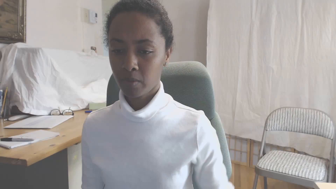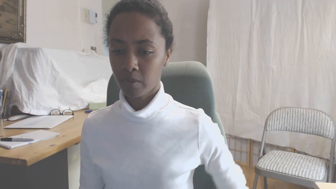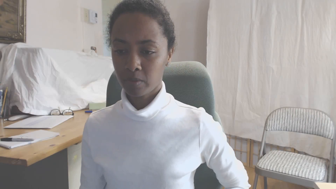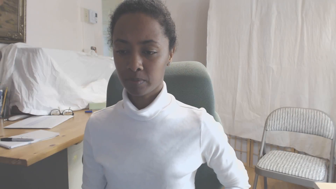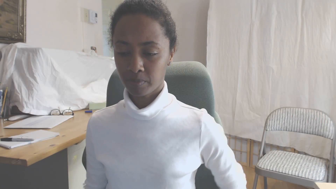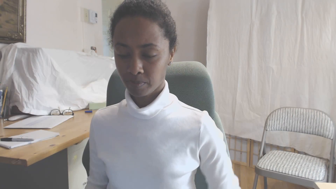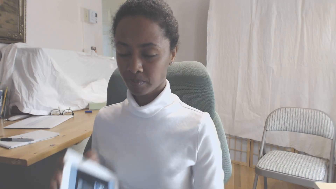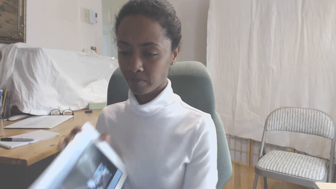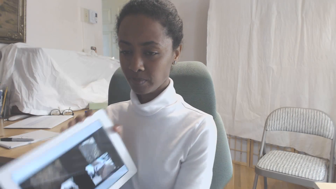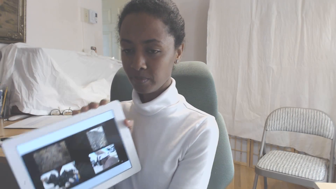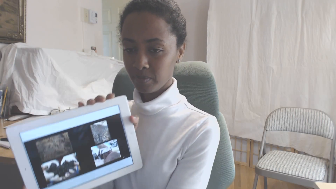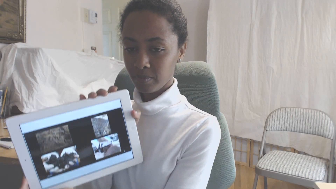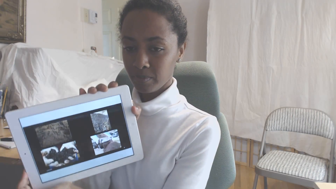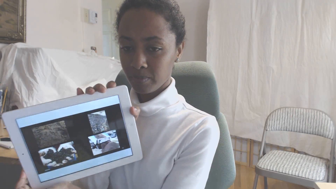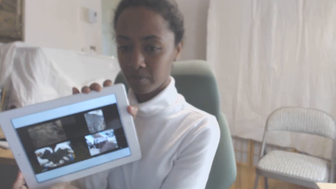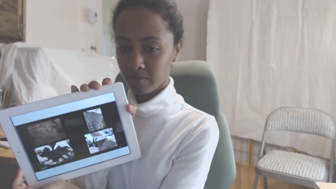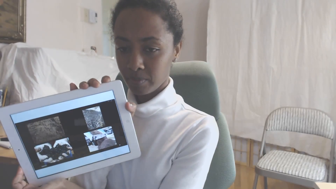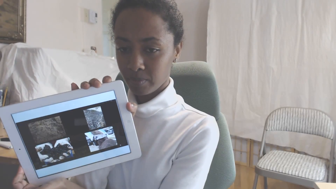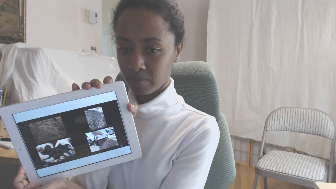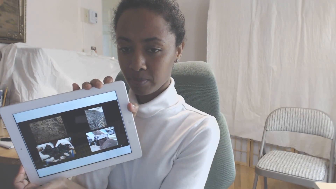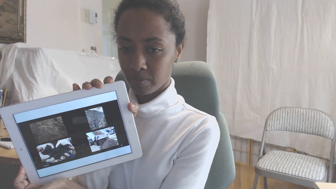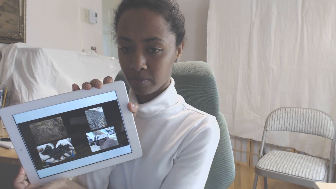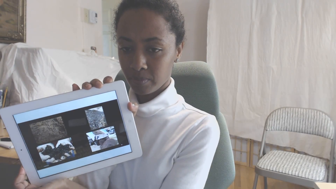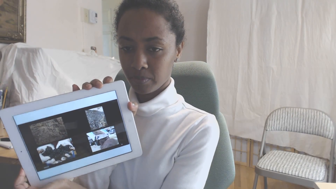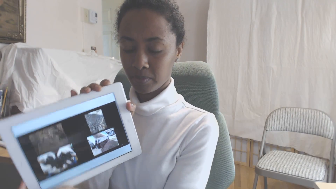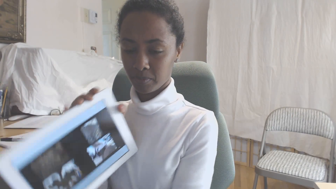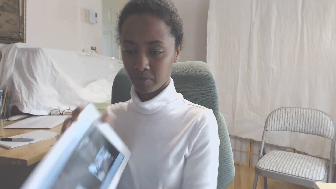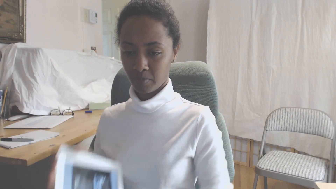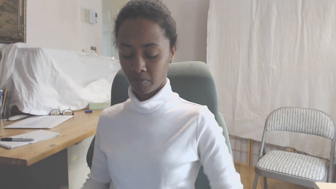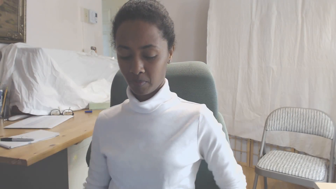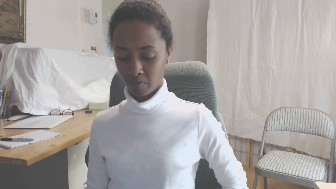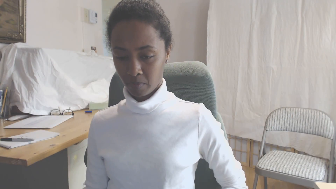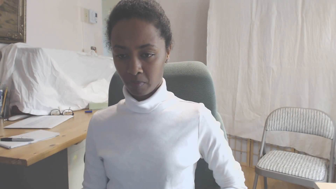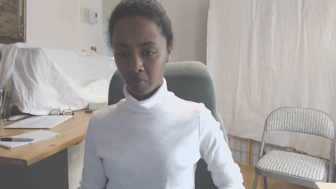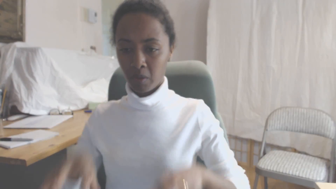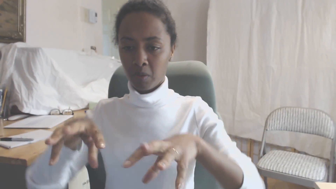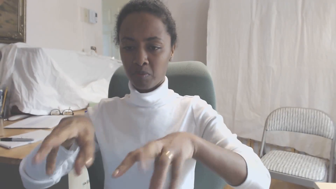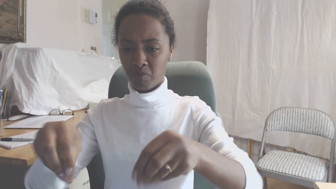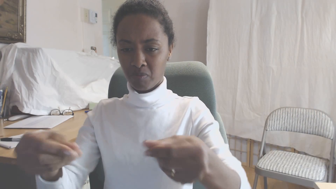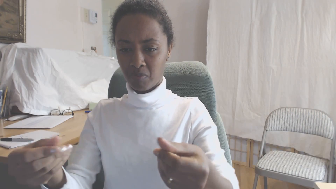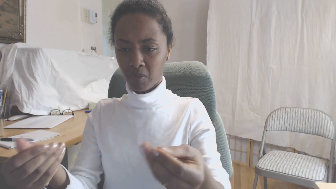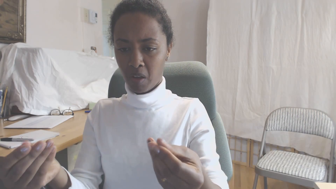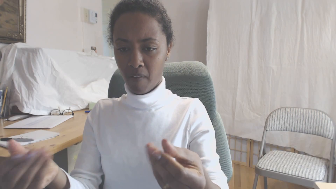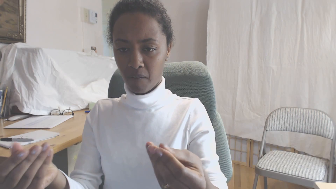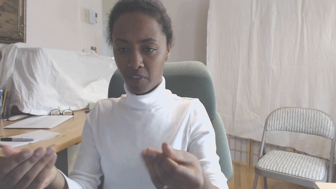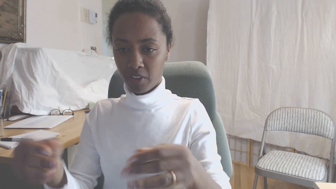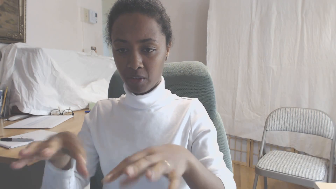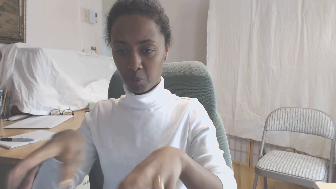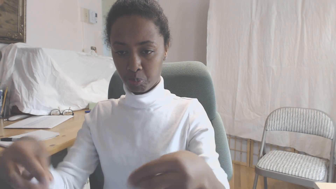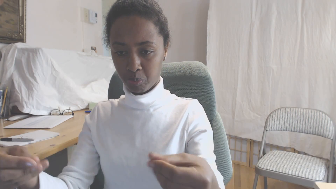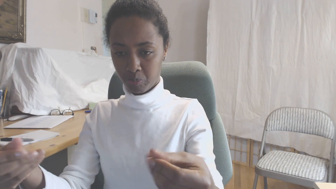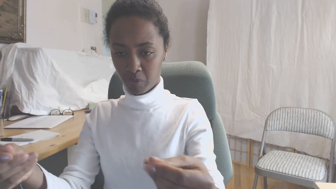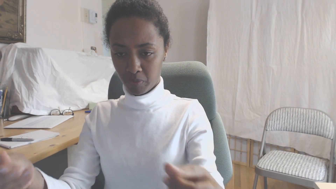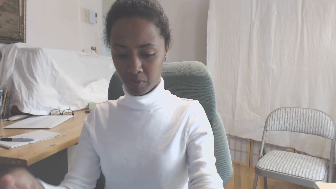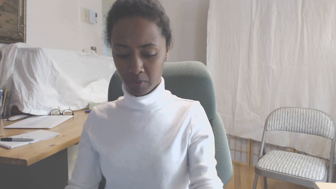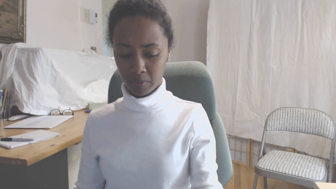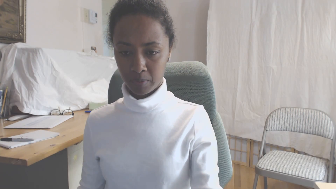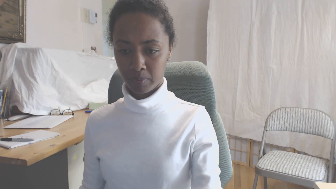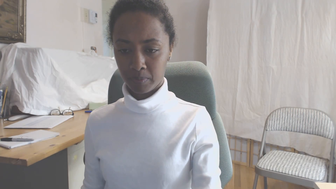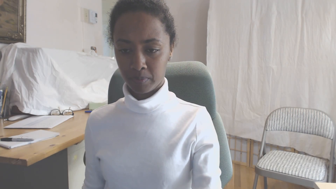soil